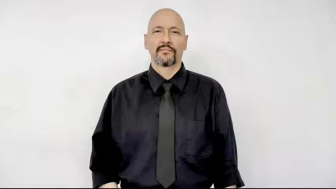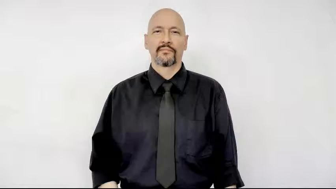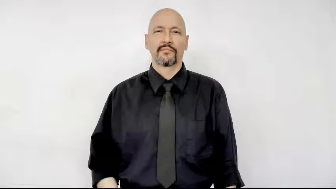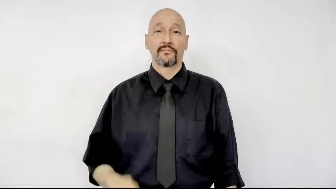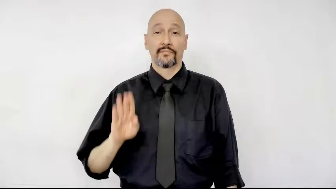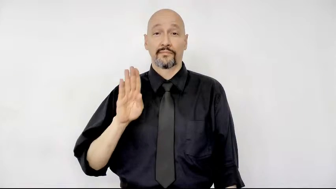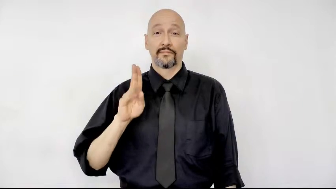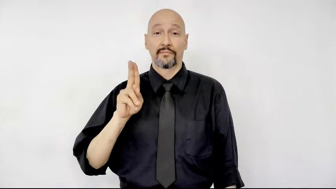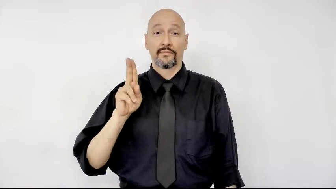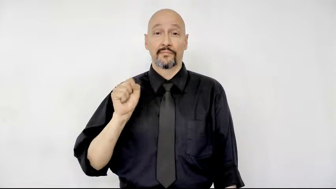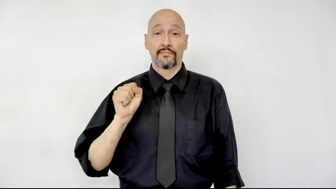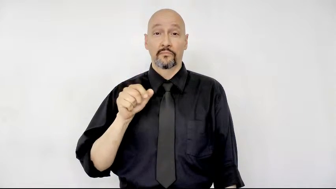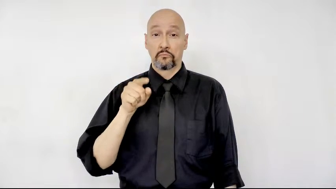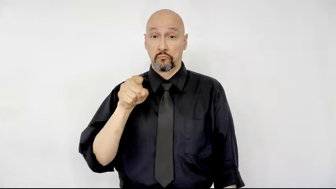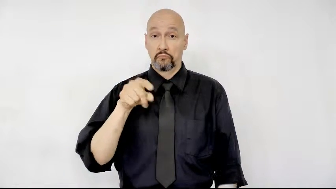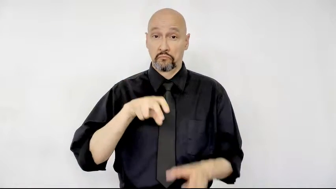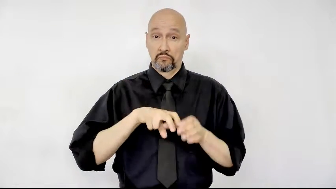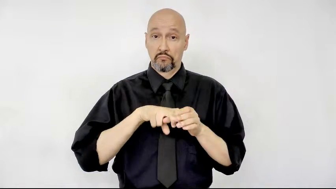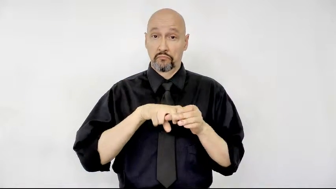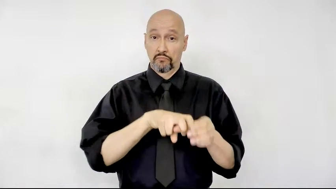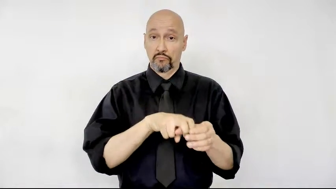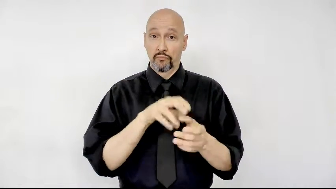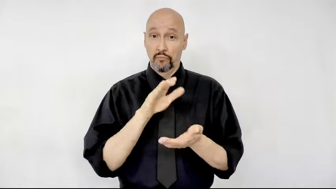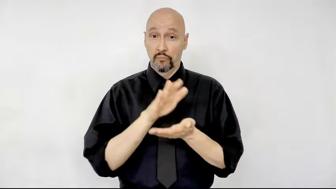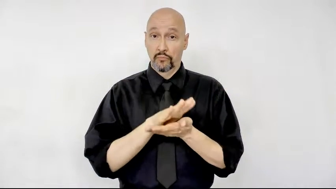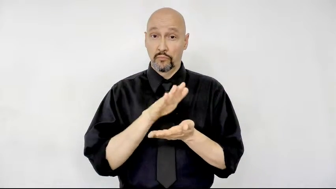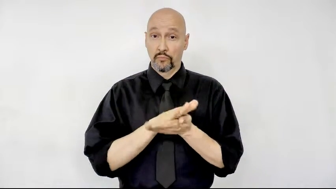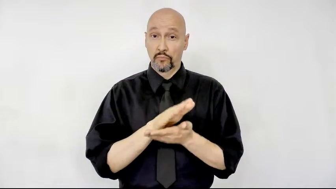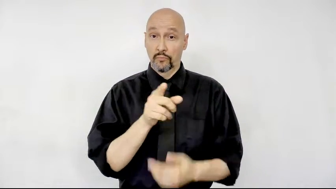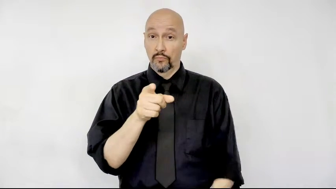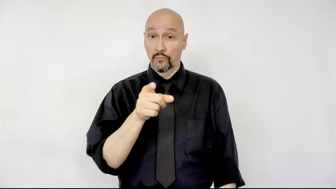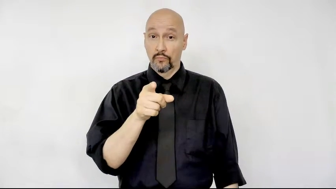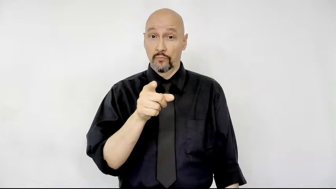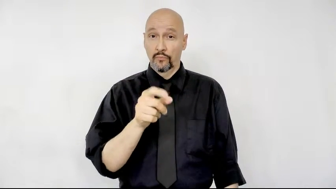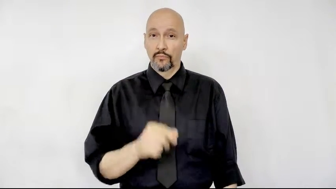bus you ride school you?